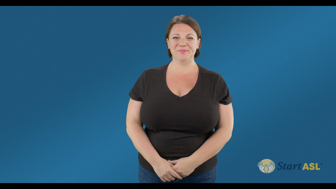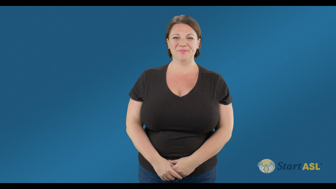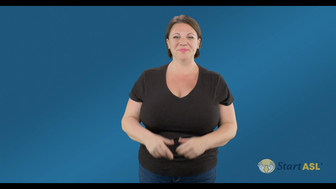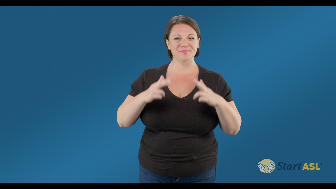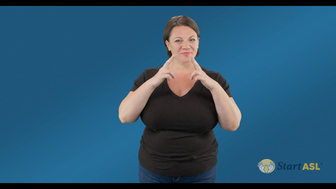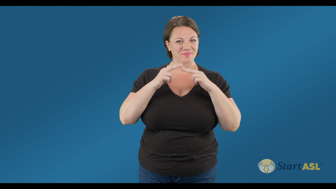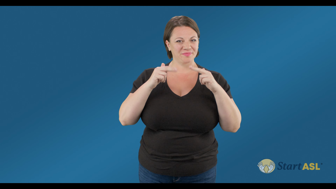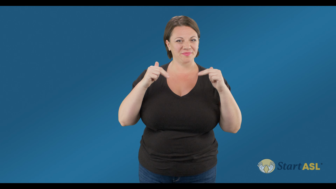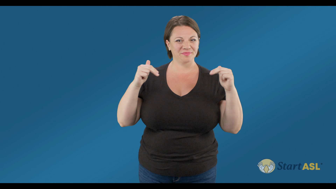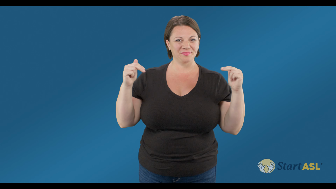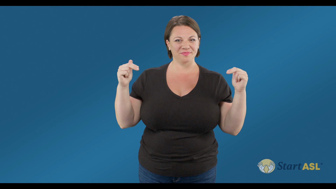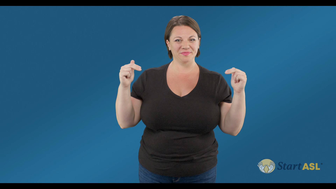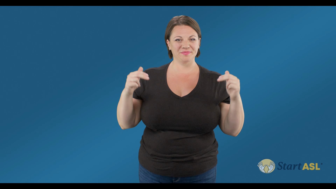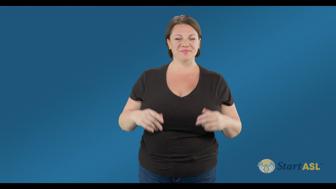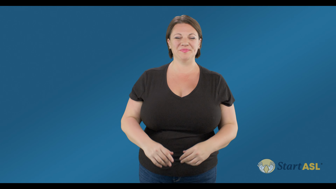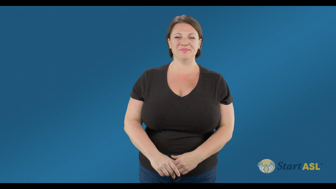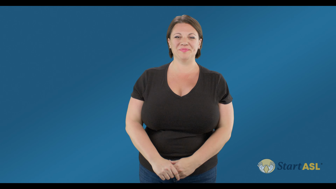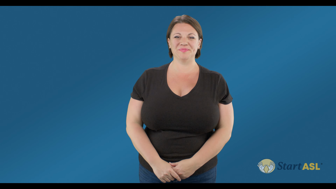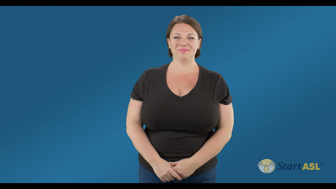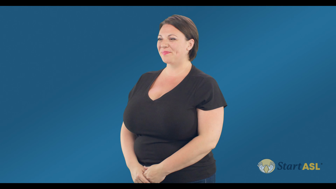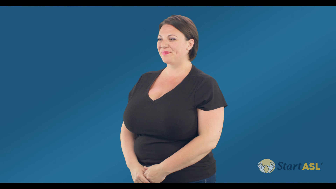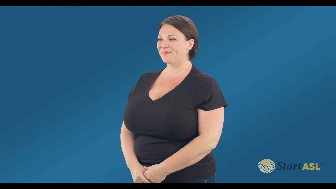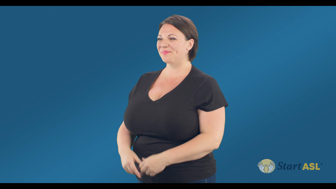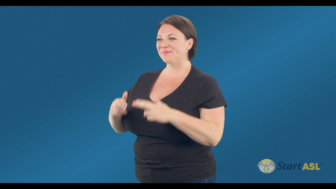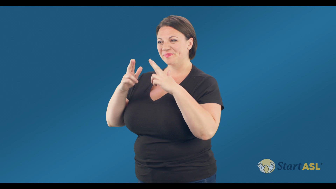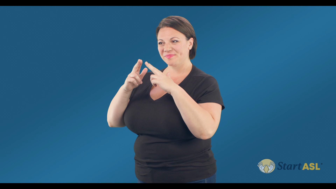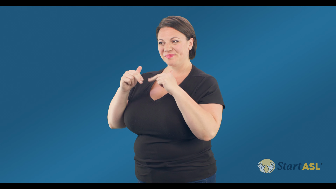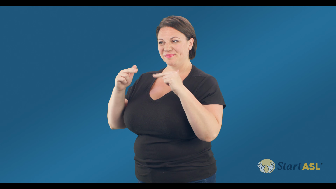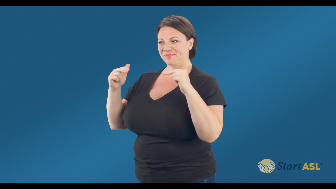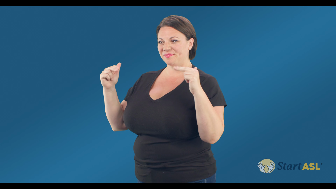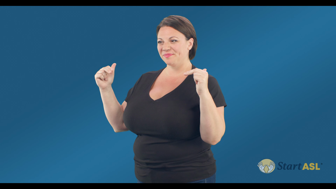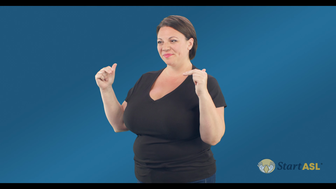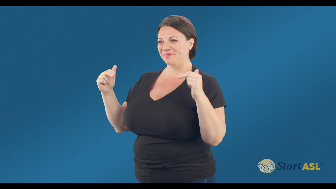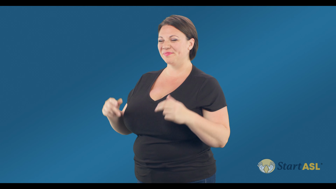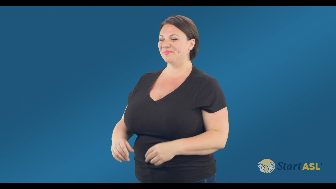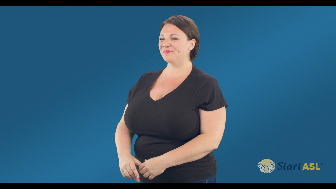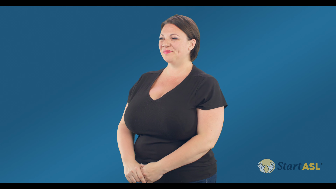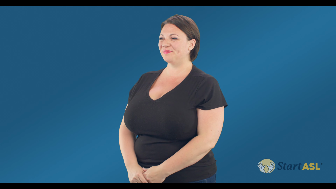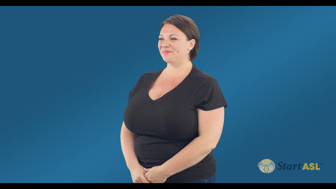bacon